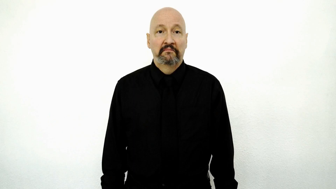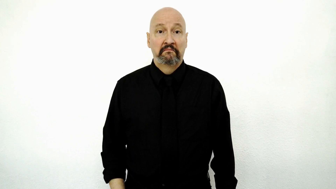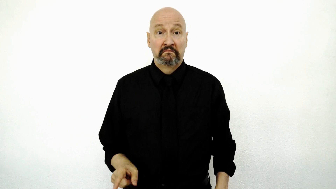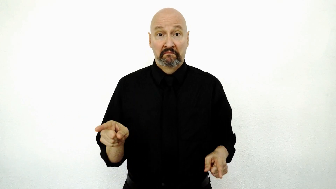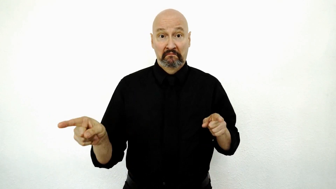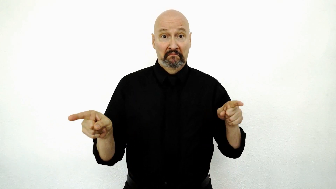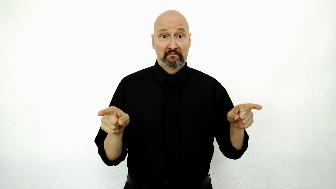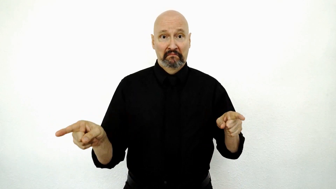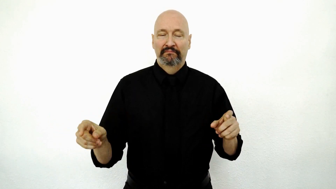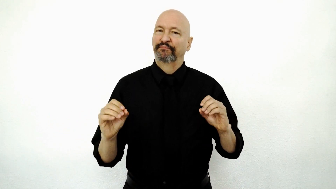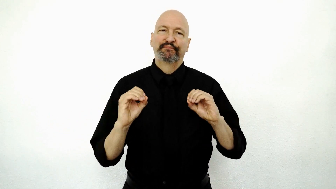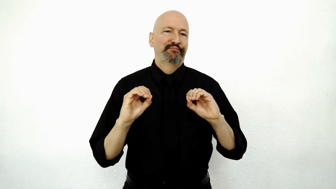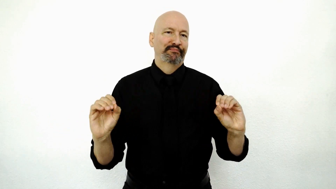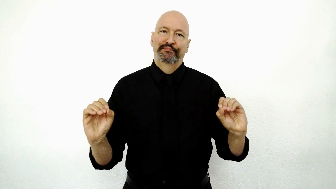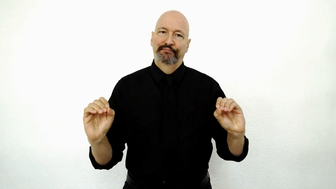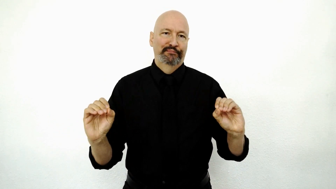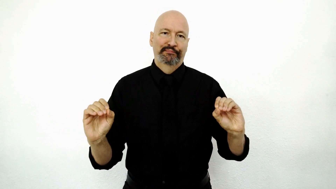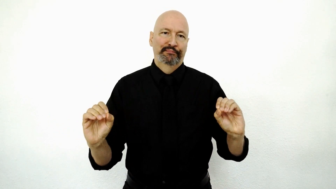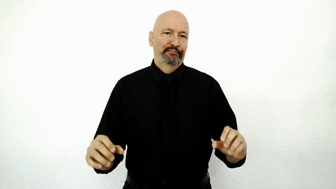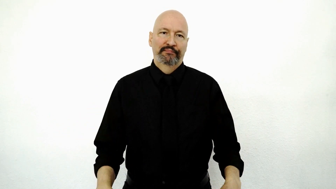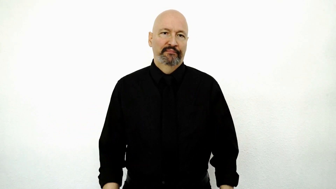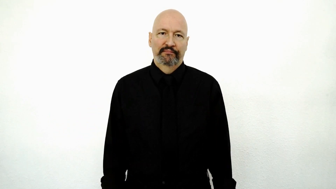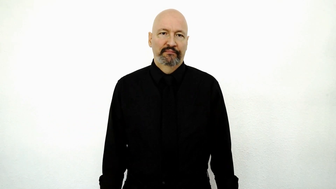neither-[of-these-two? NONE]